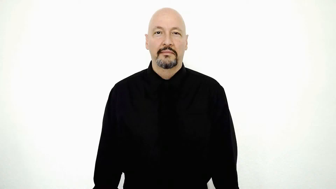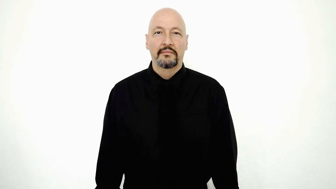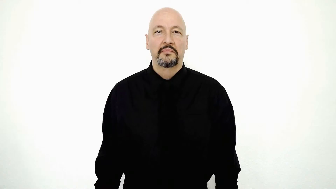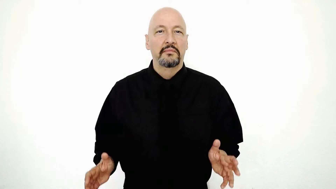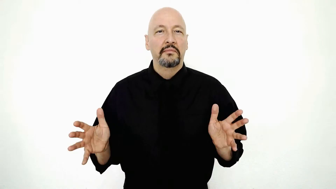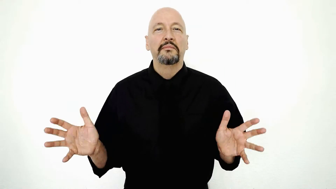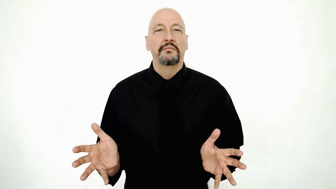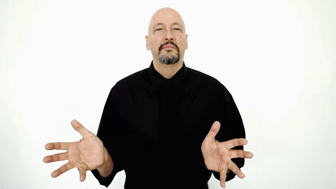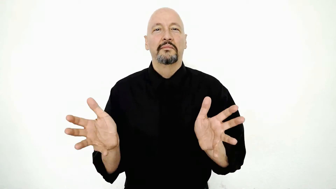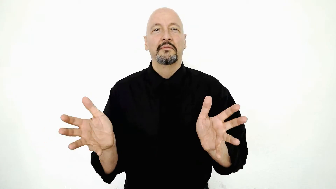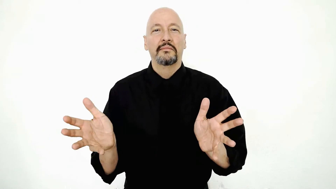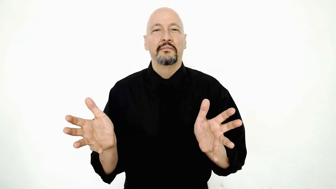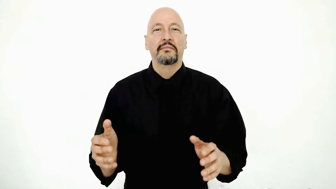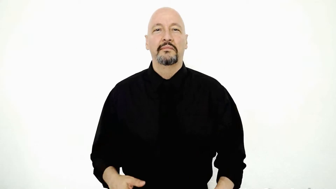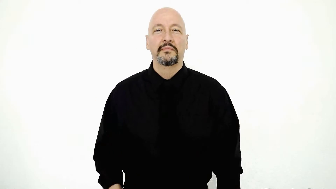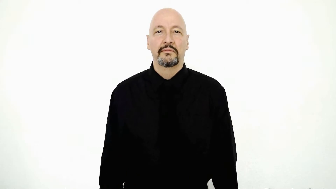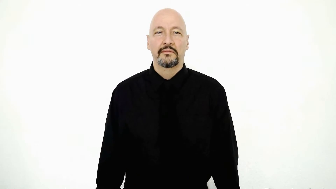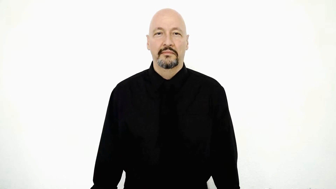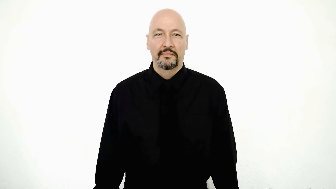promote-encourage